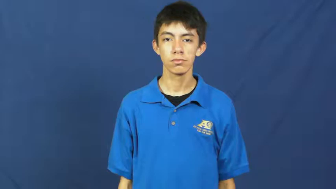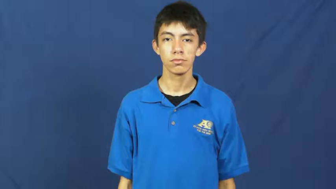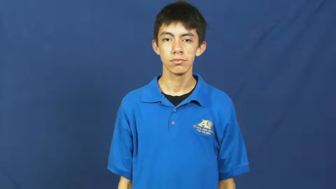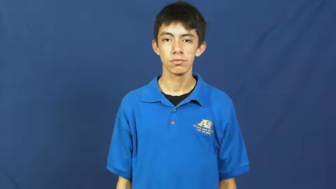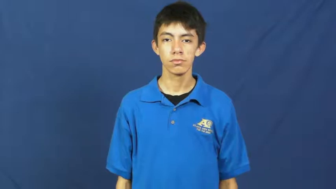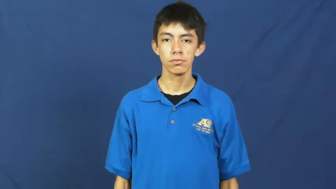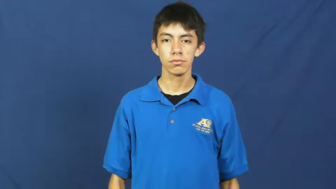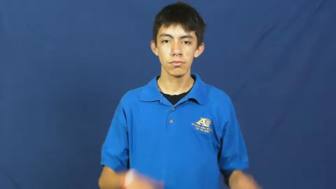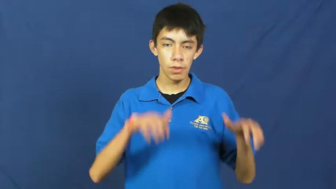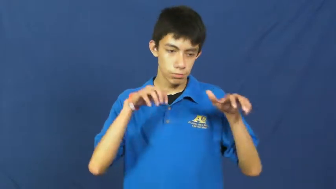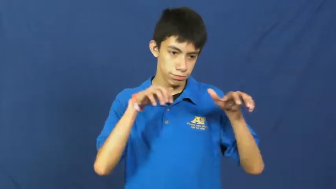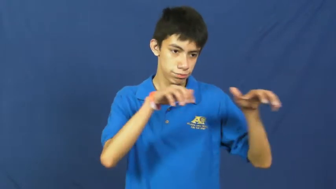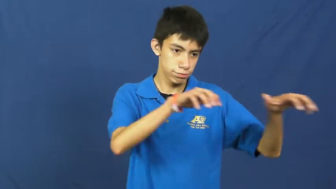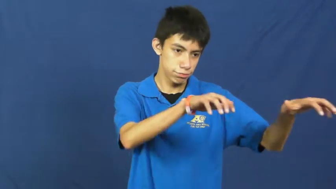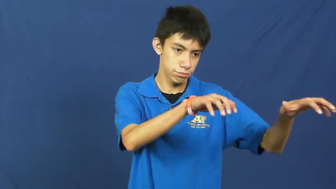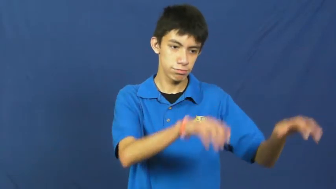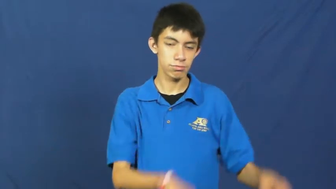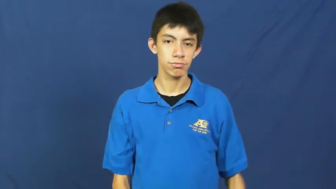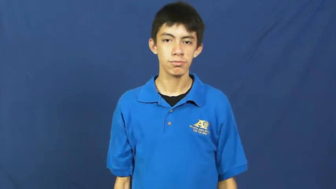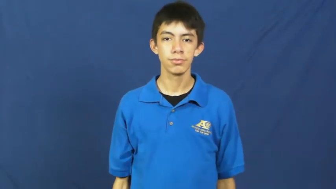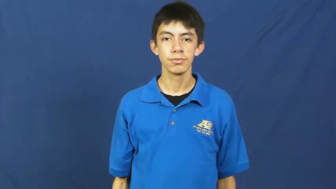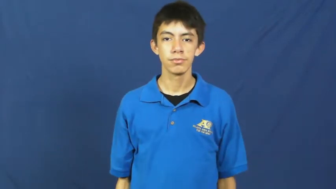horde